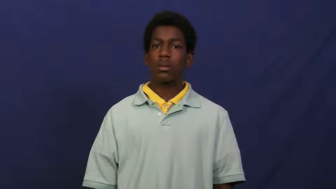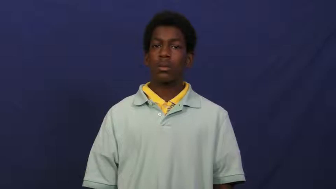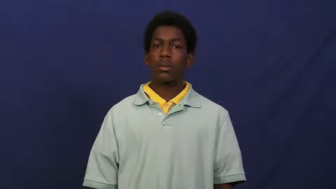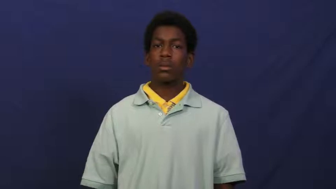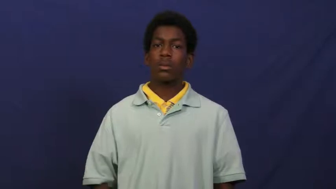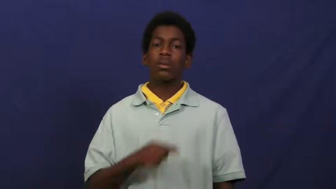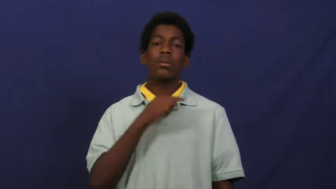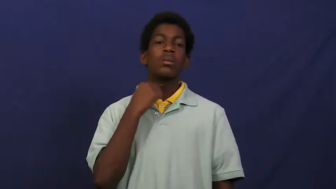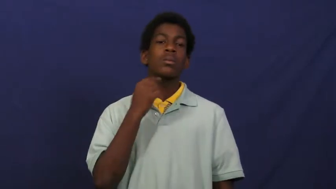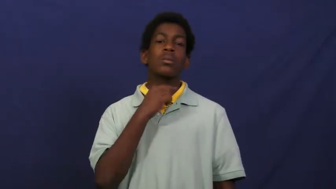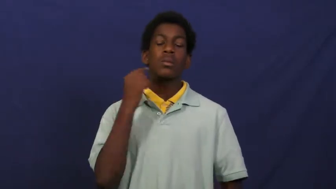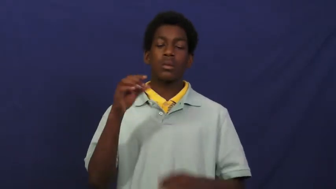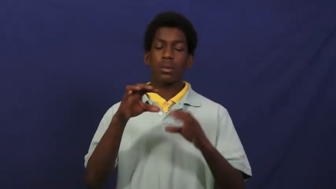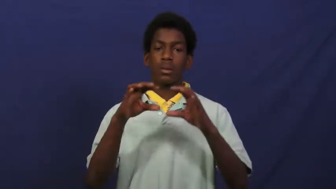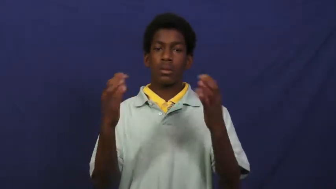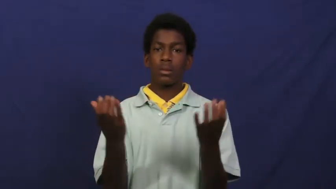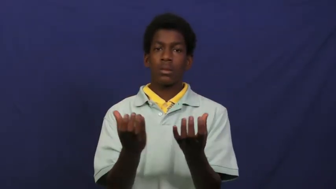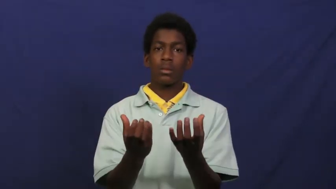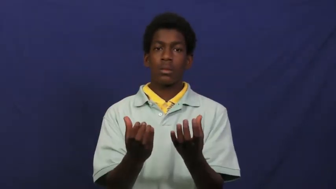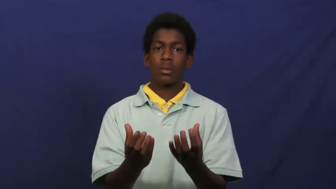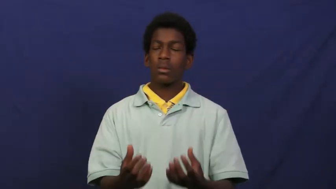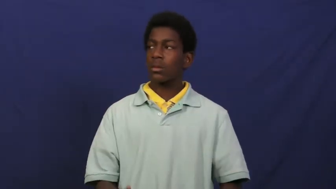corps-marine